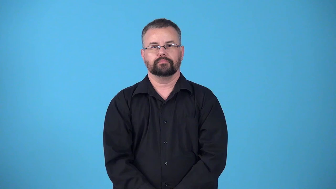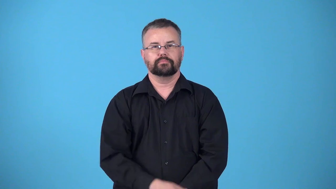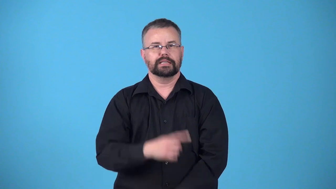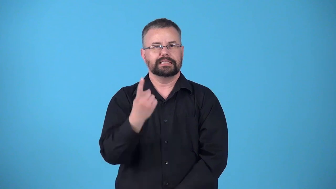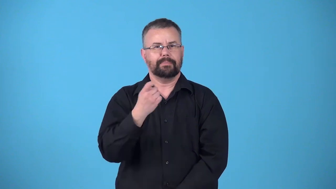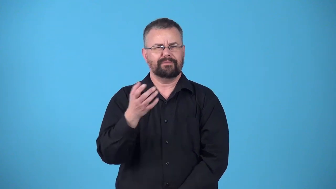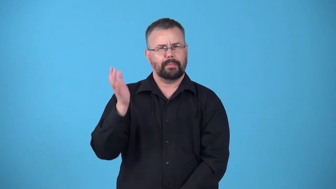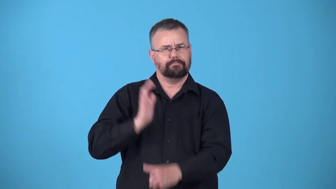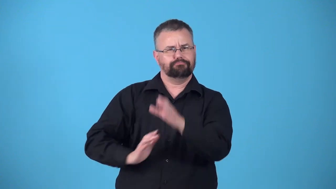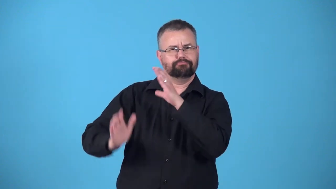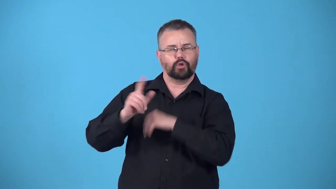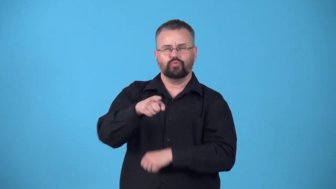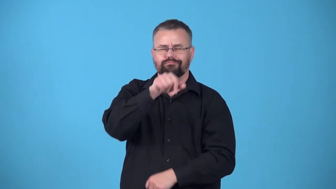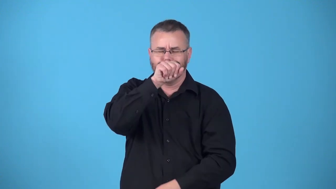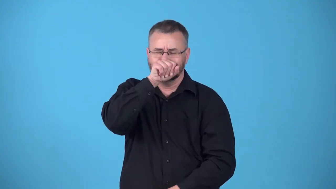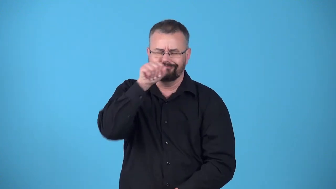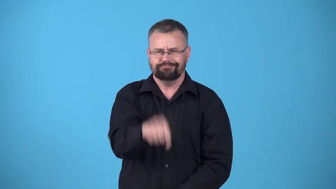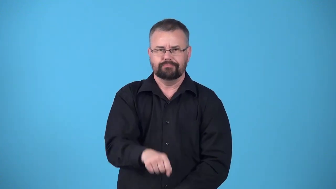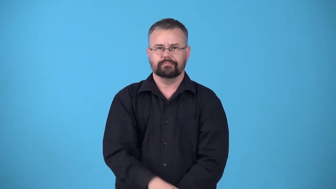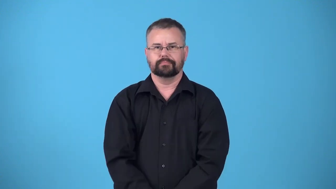blast from the past